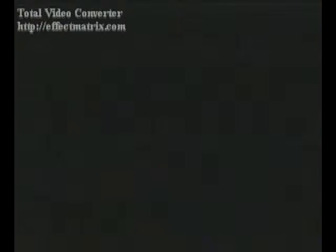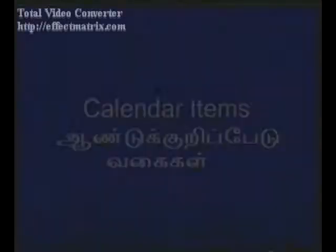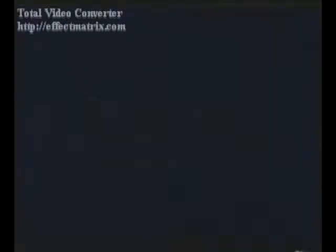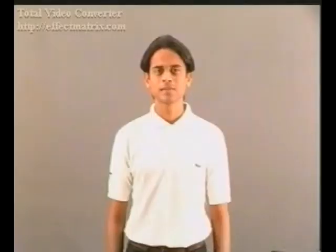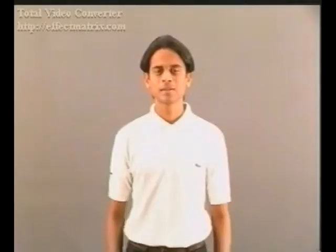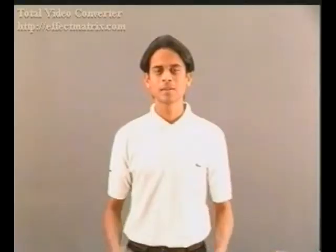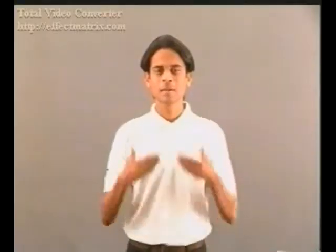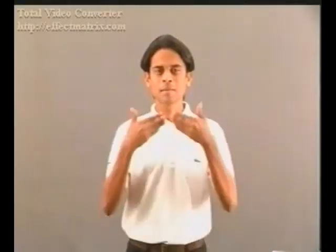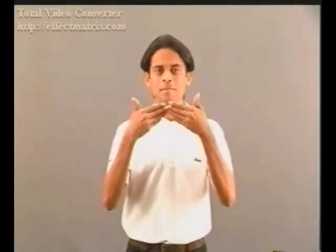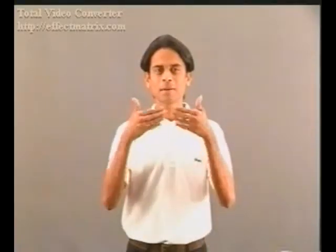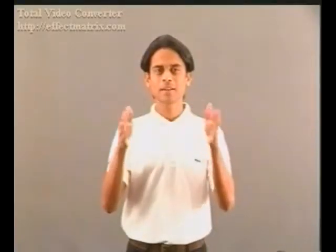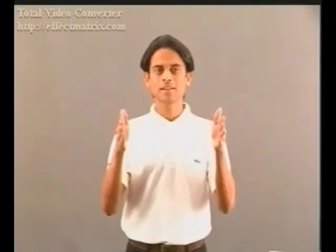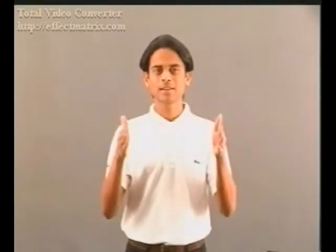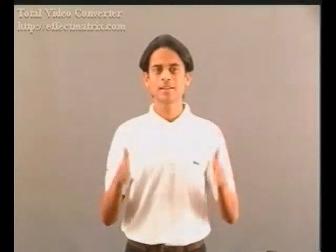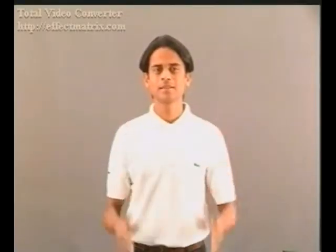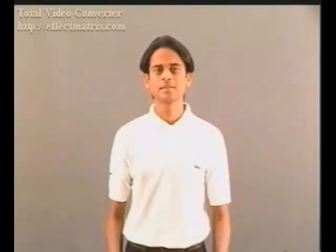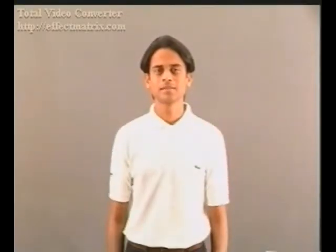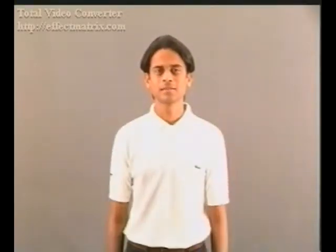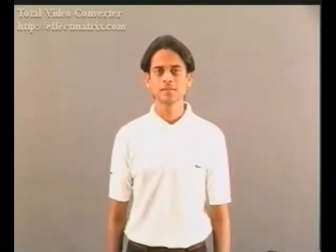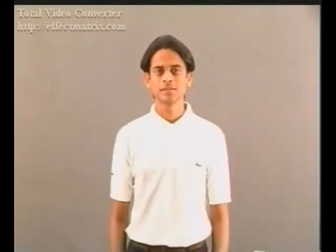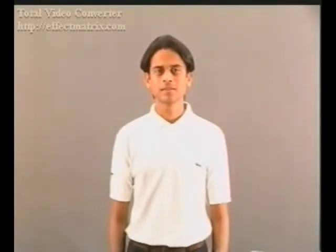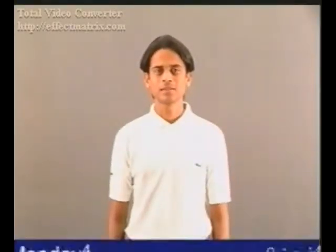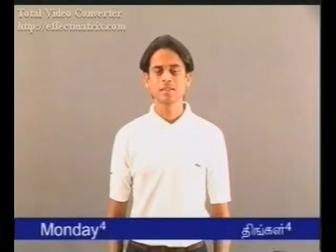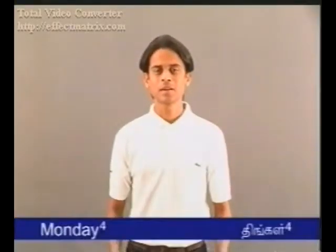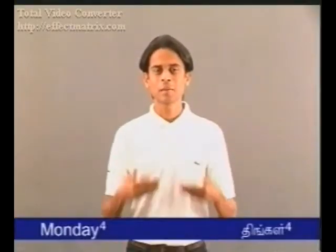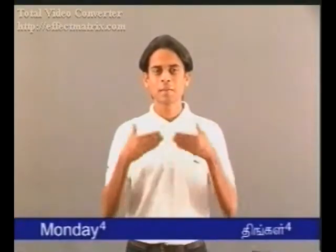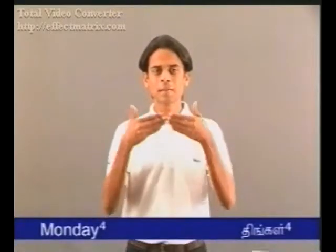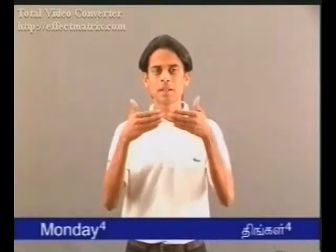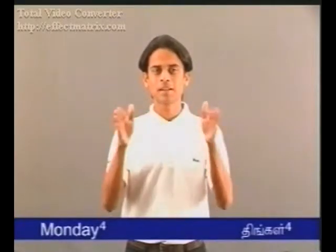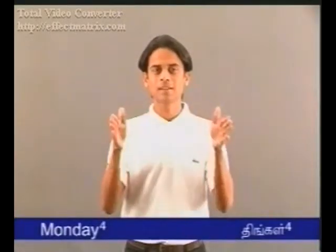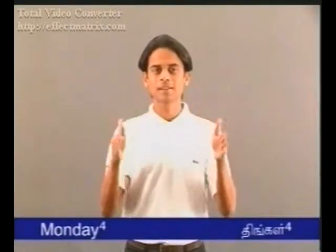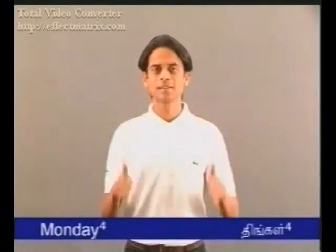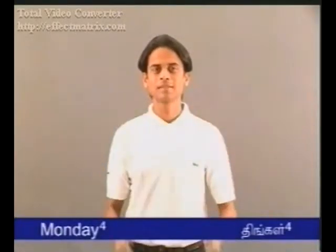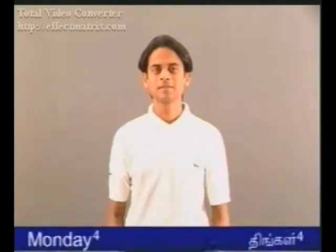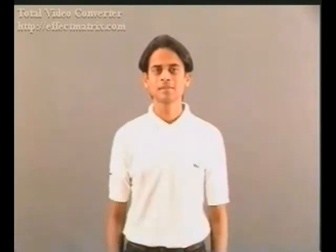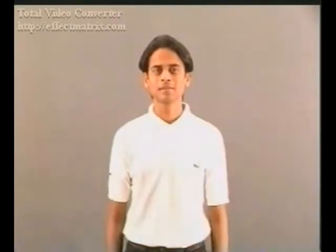monday